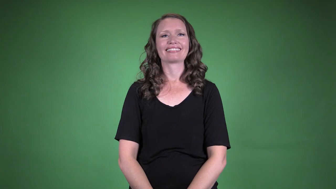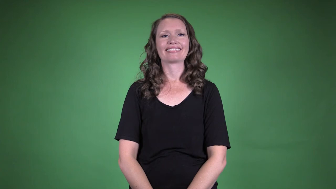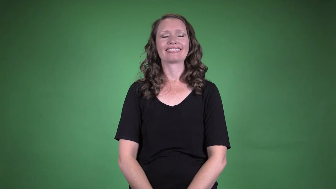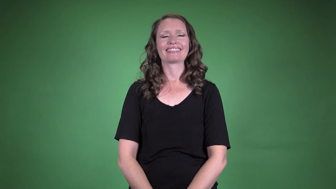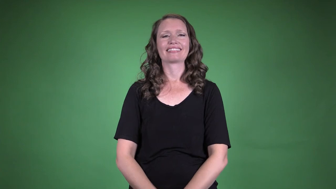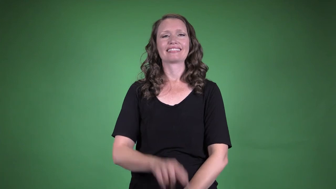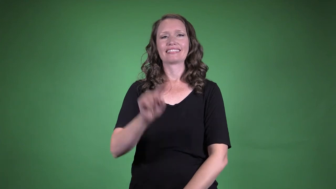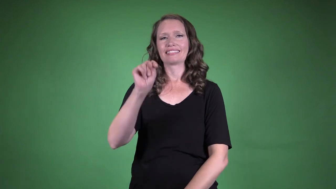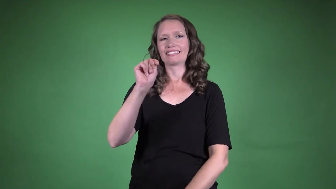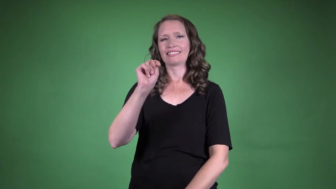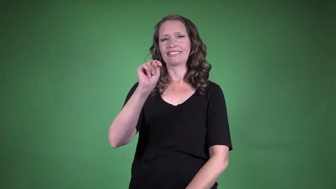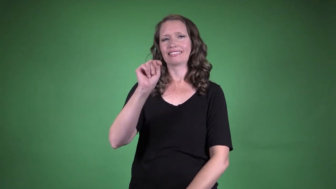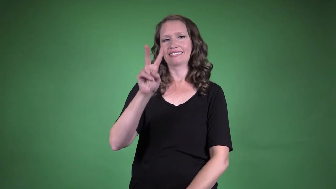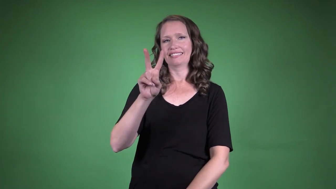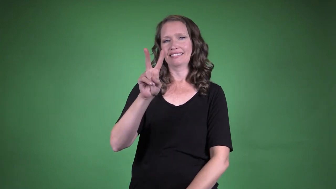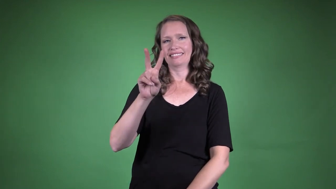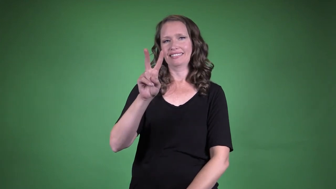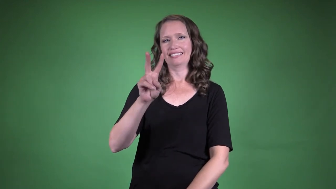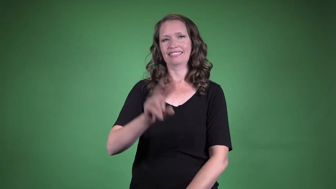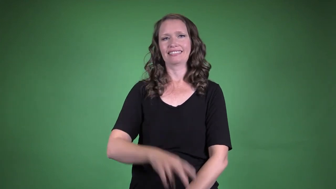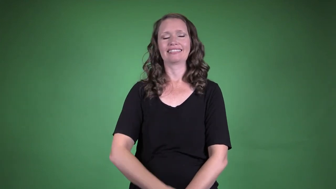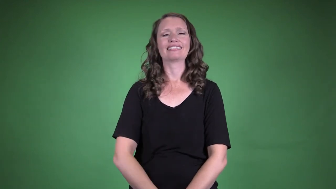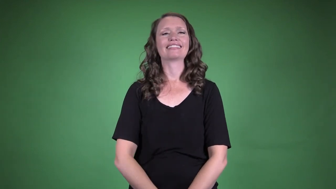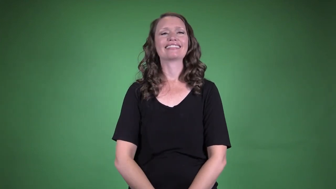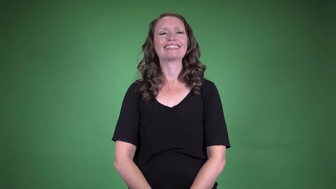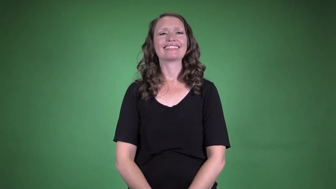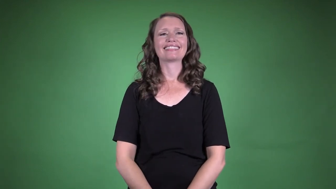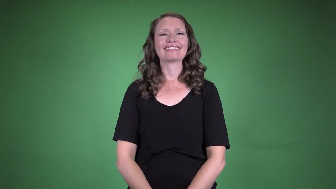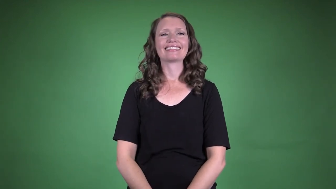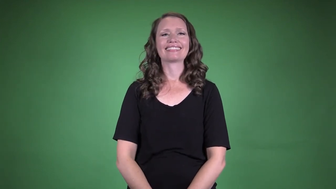television